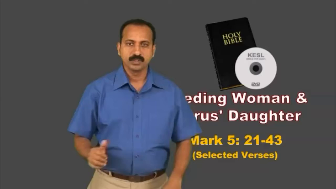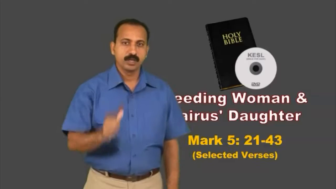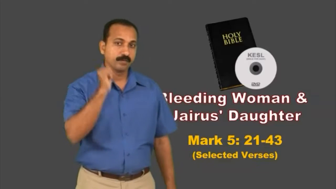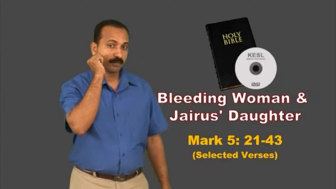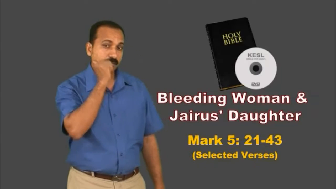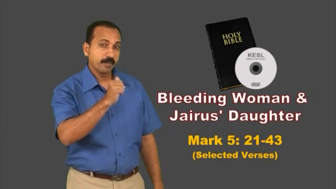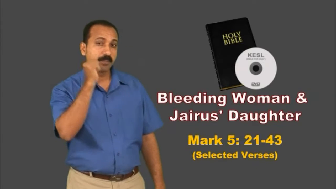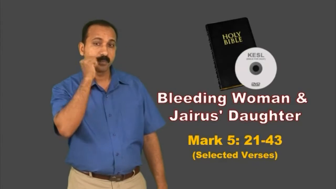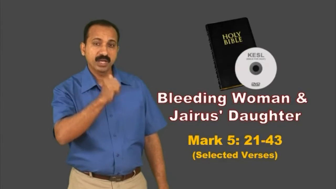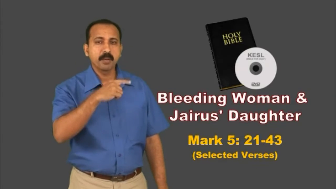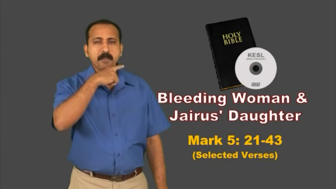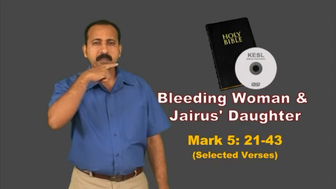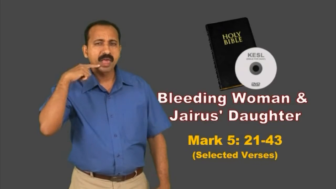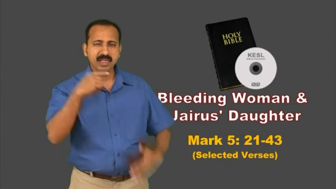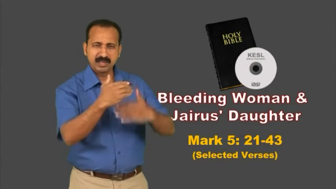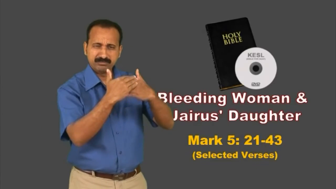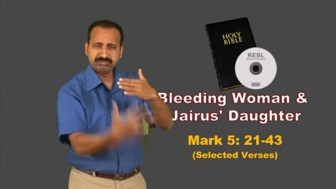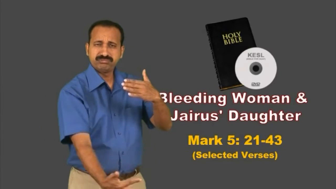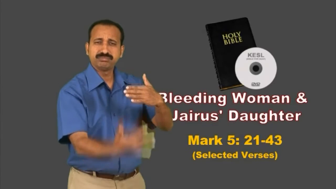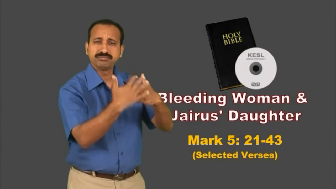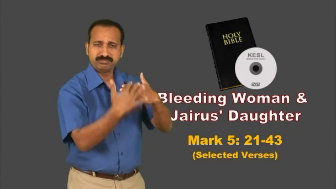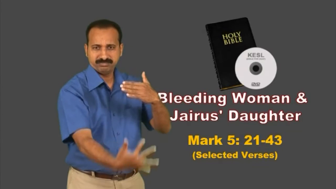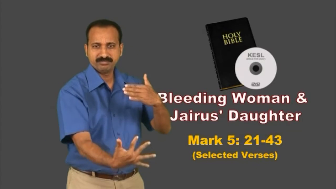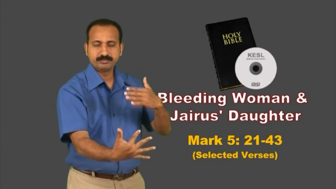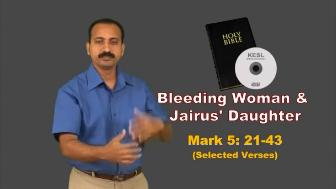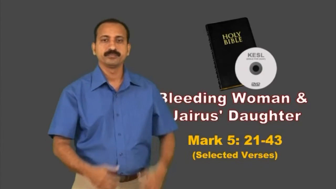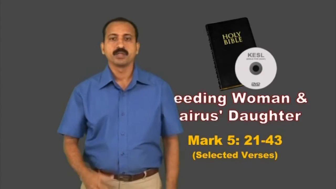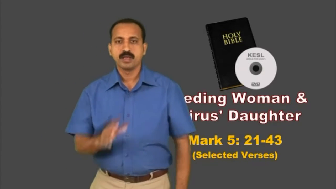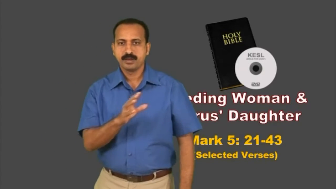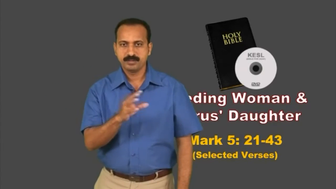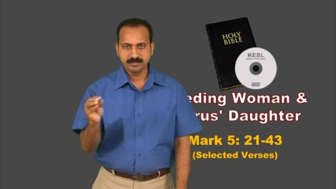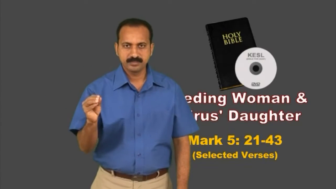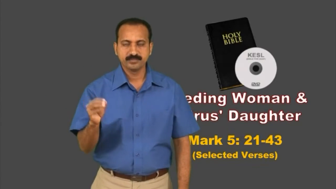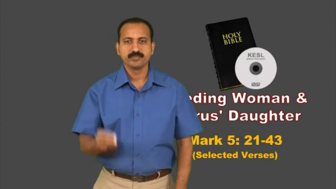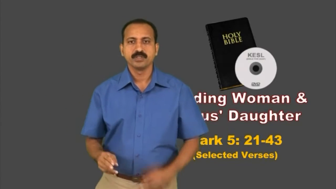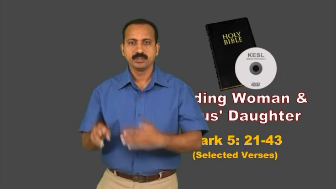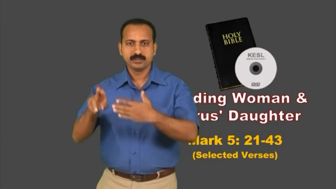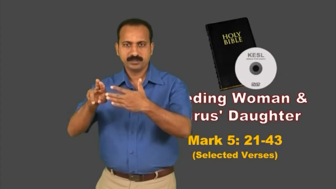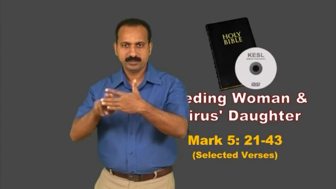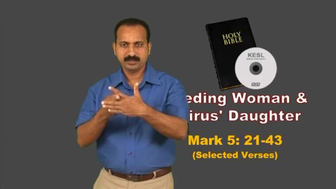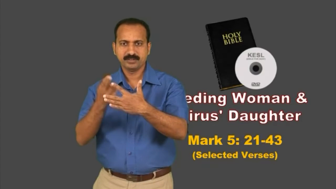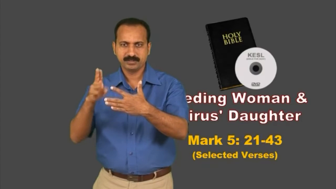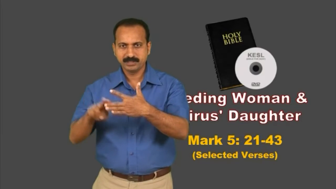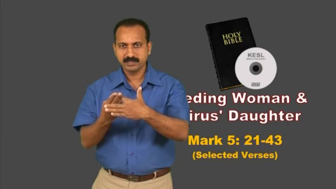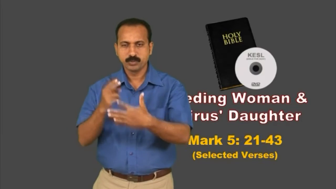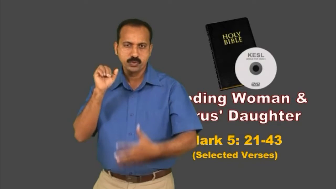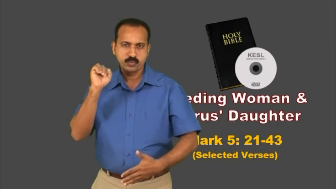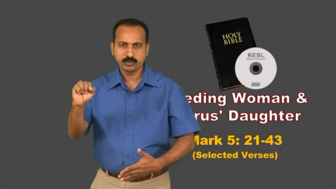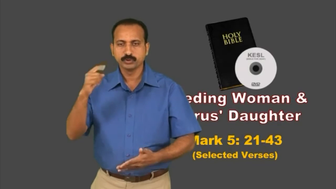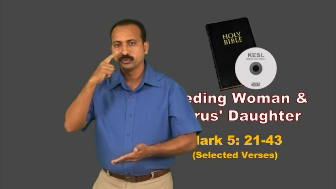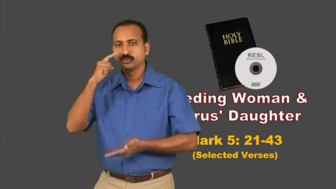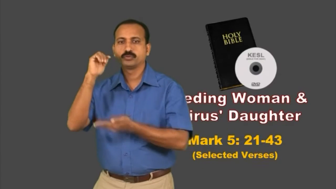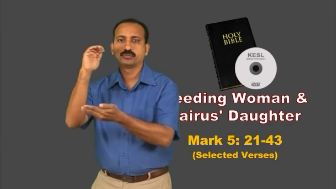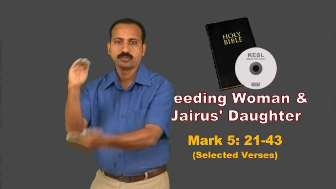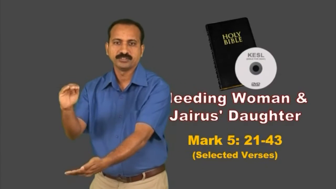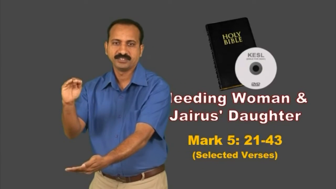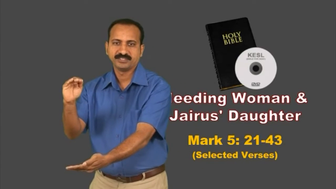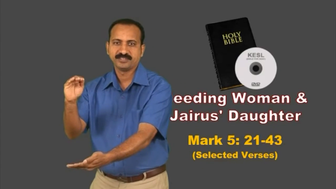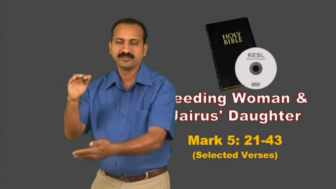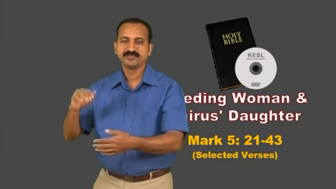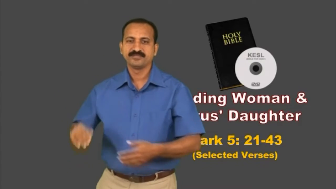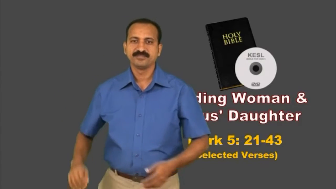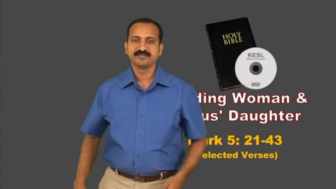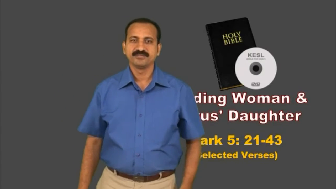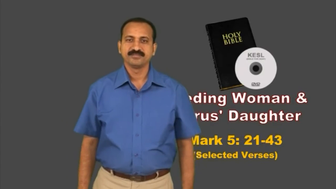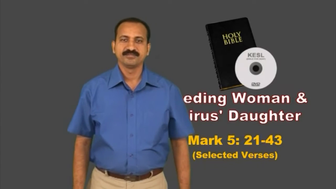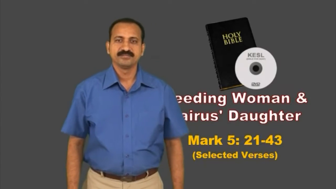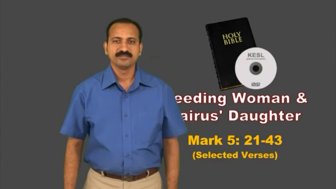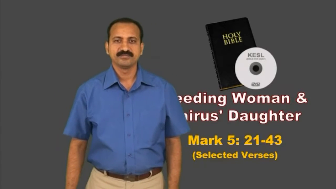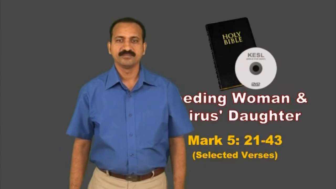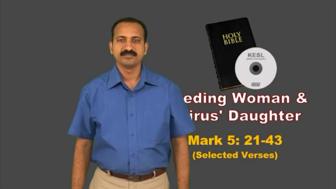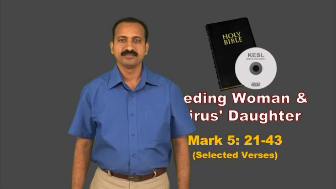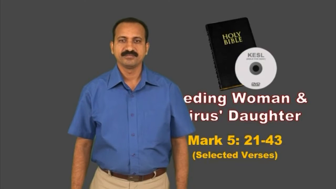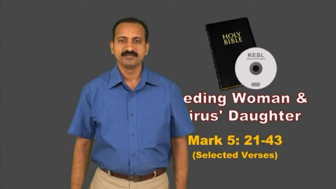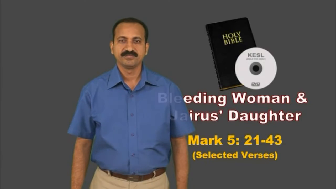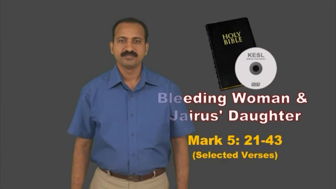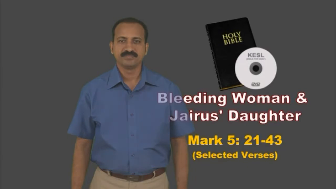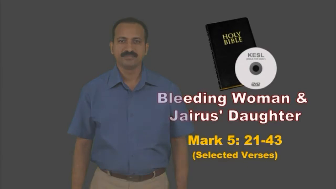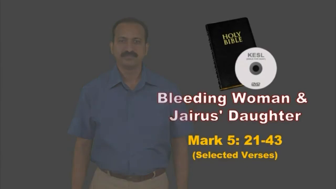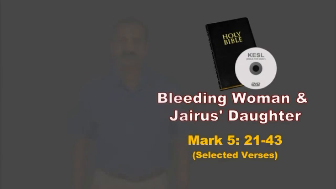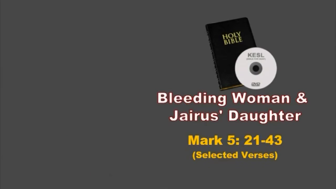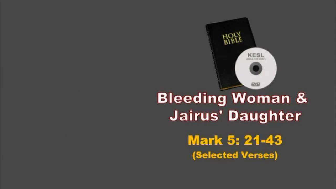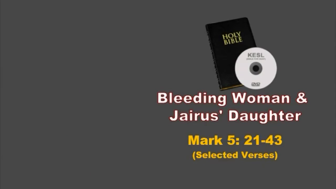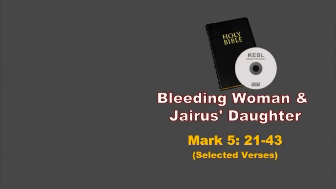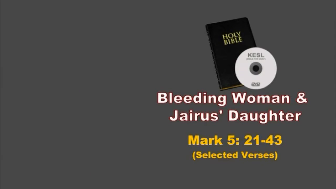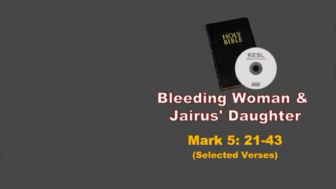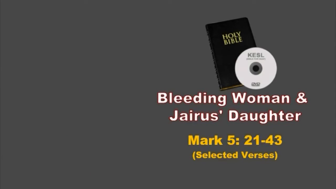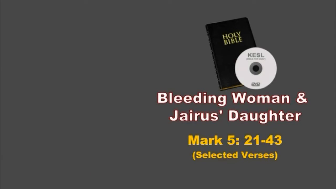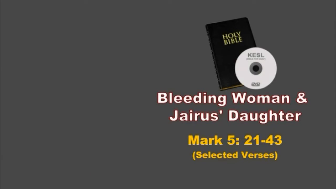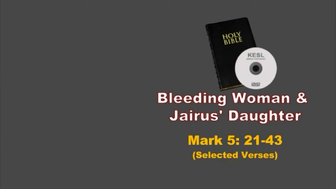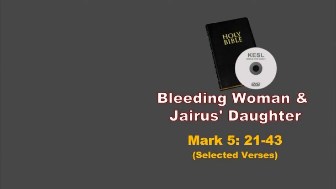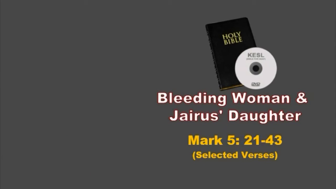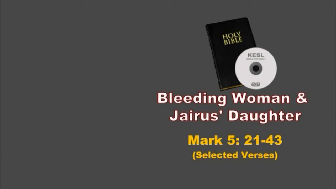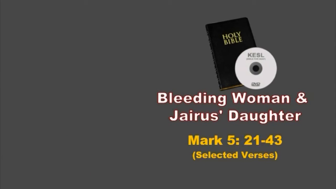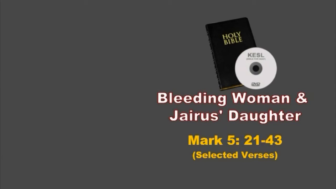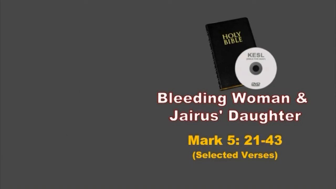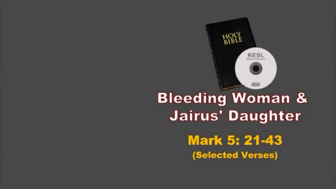Bleeding Woman & Jairus' Daughter